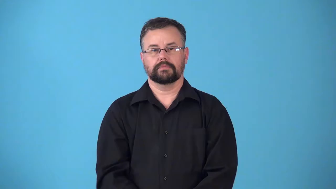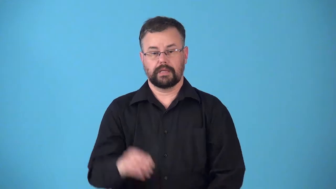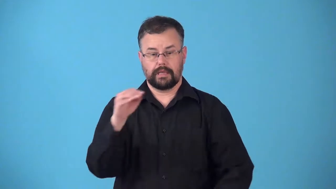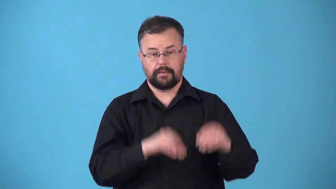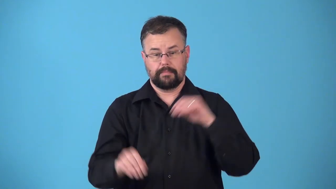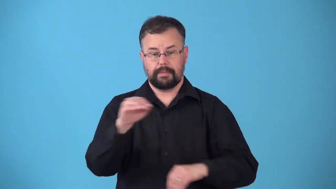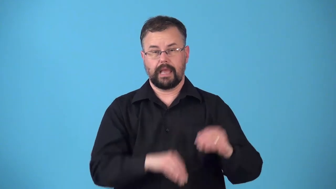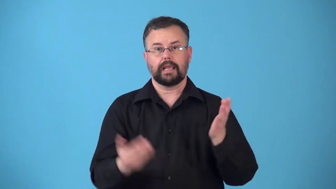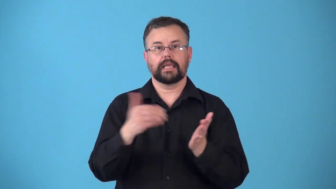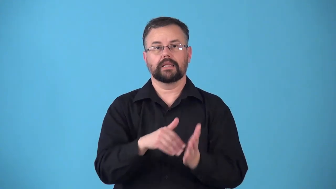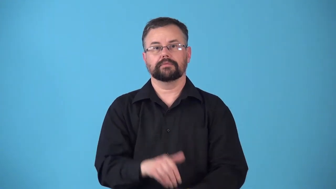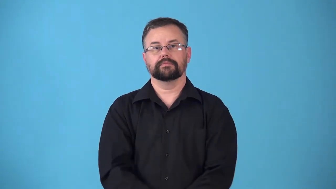repack